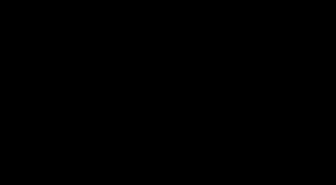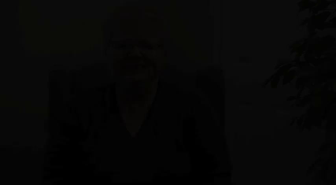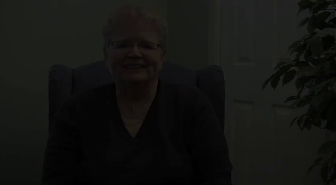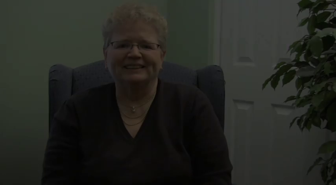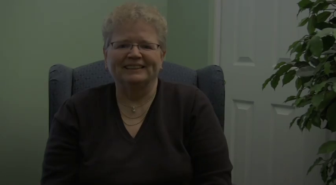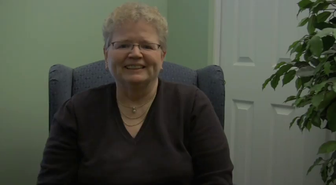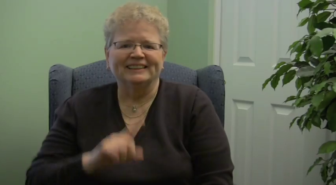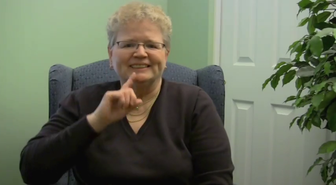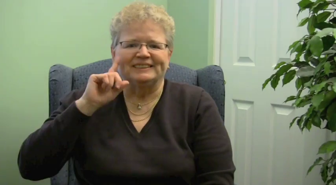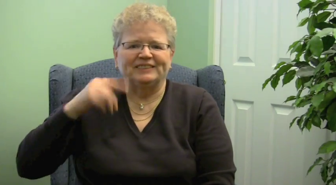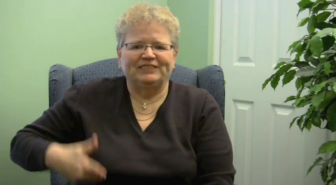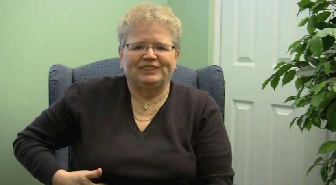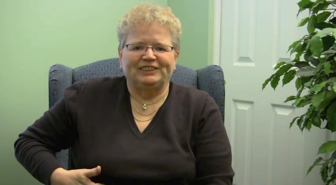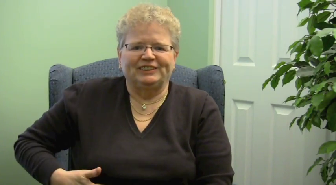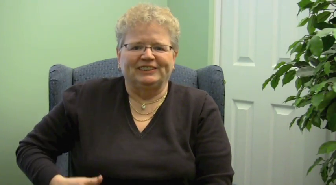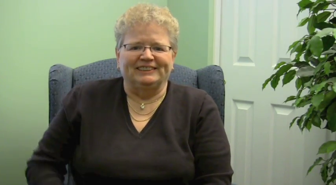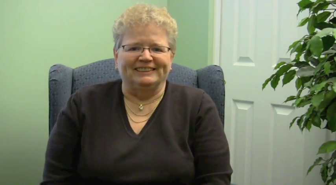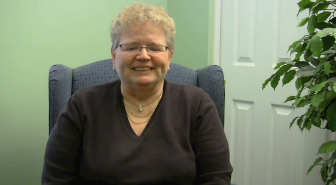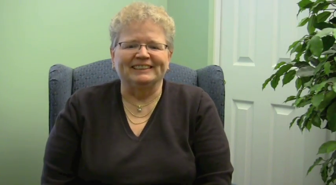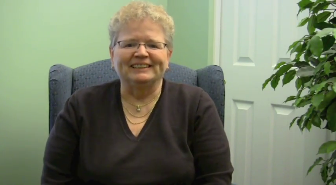DEAFHOOD